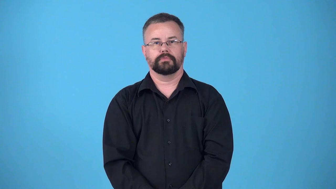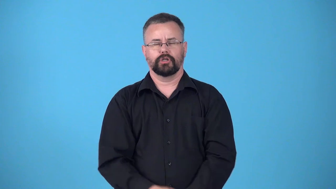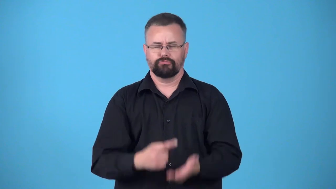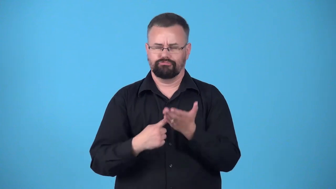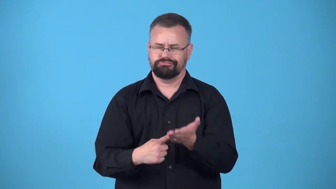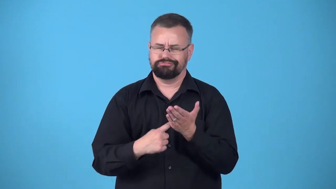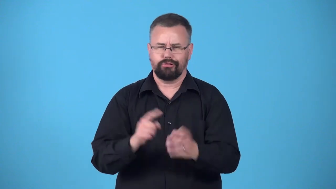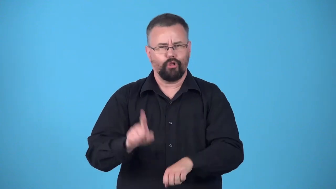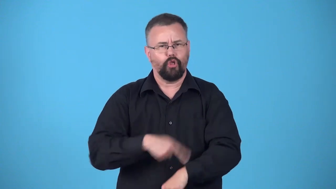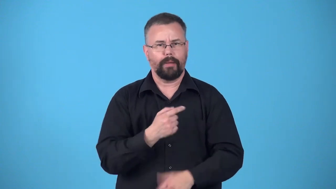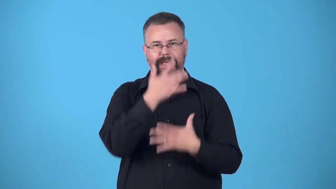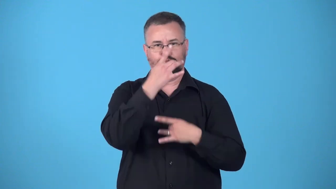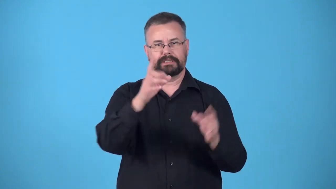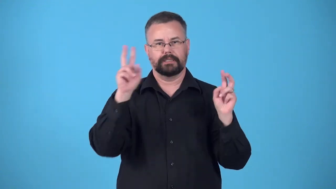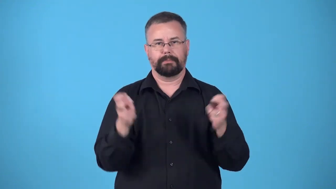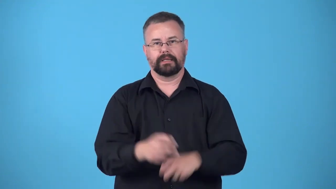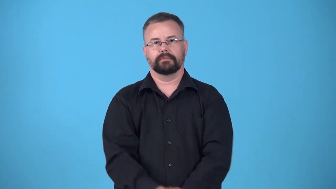descant